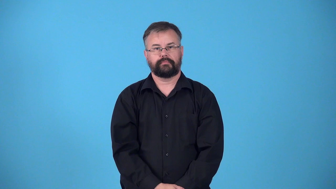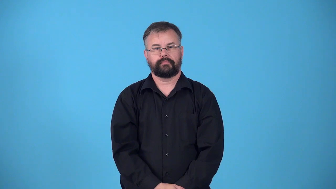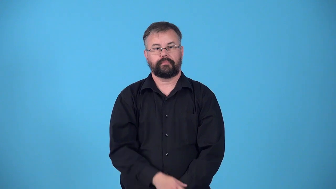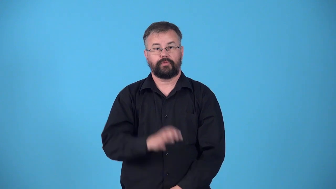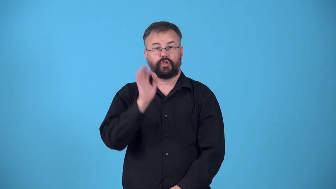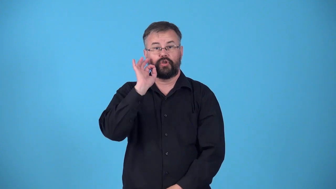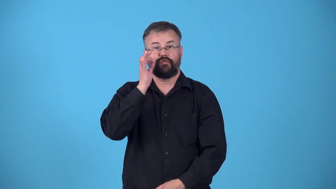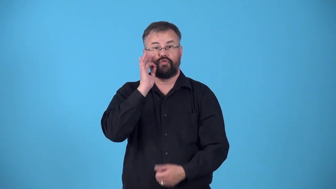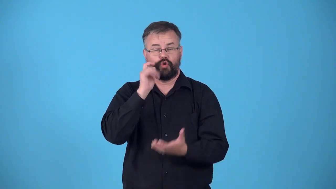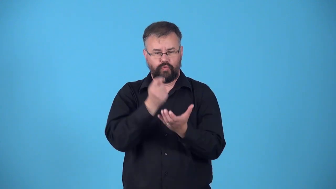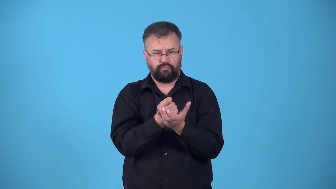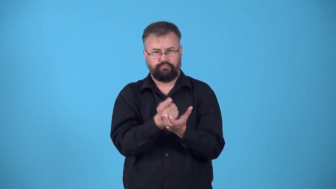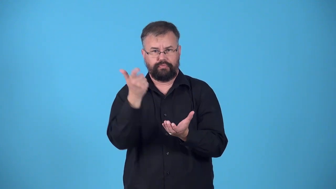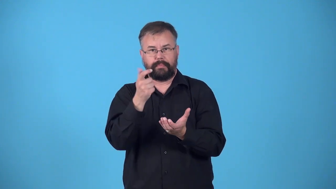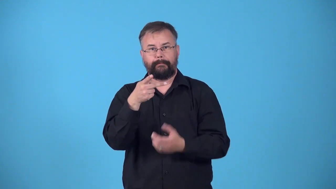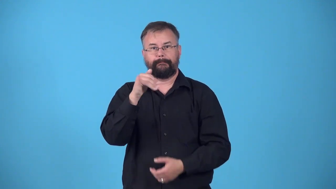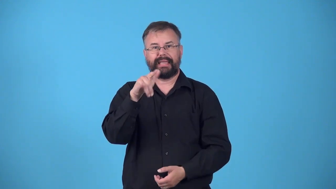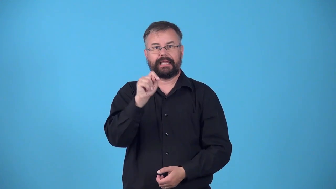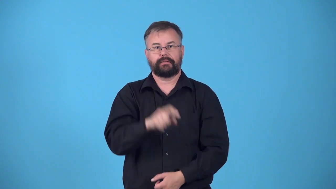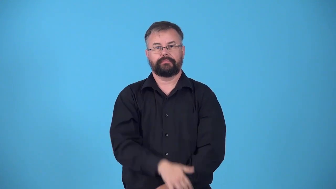pit